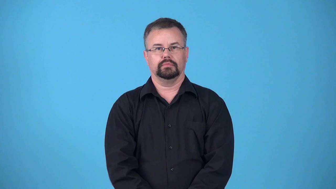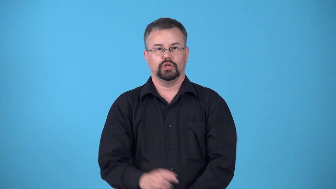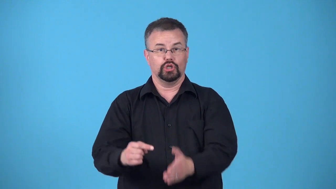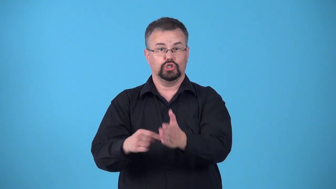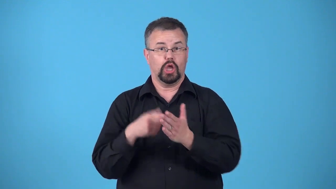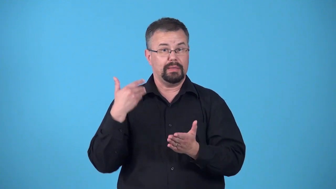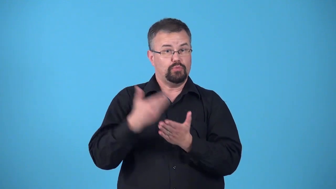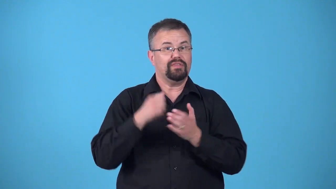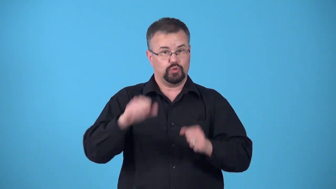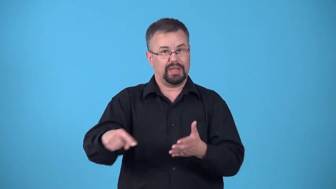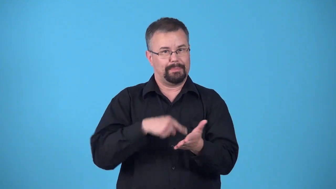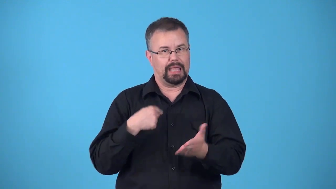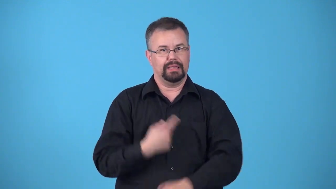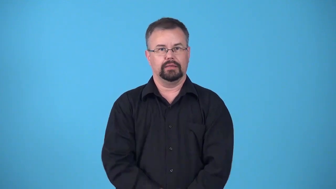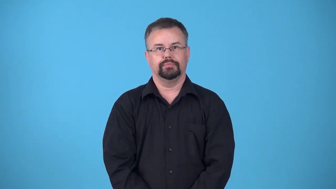show me the money